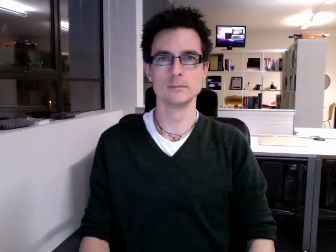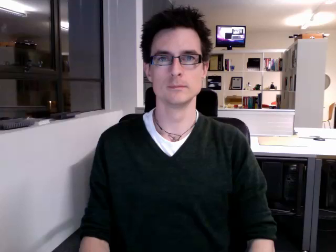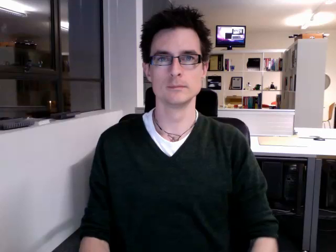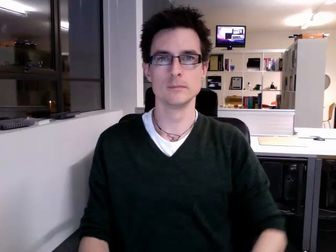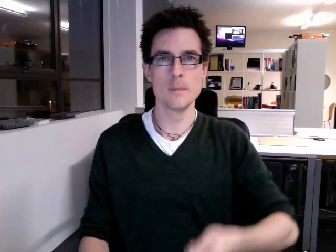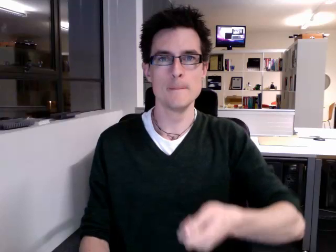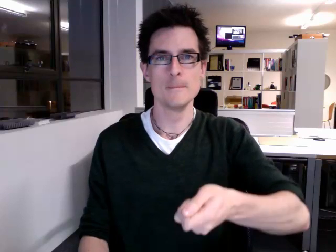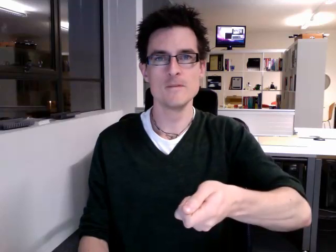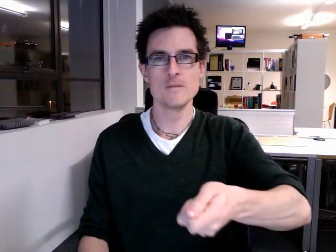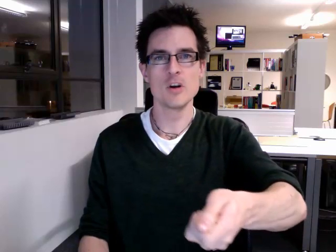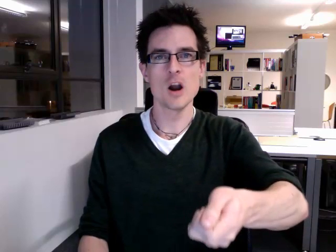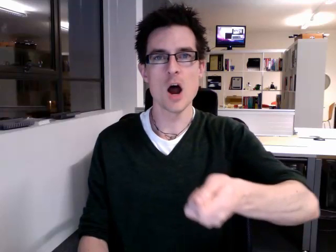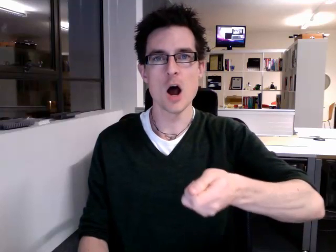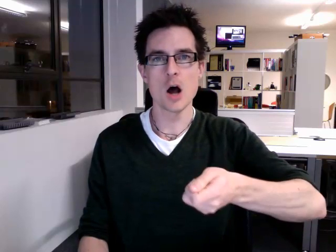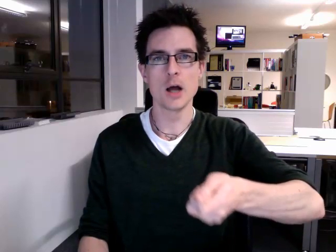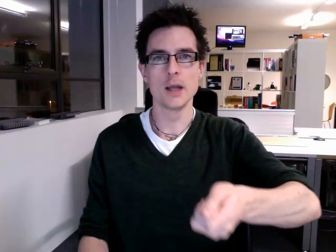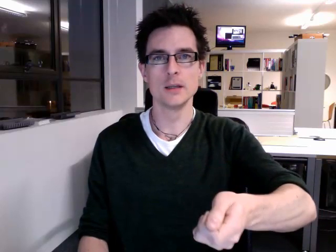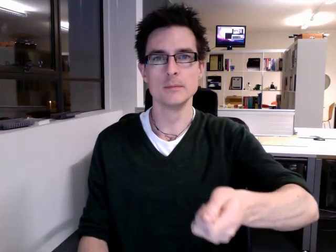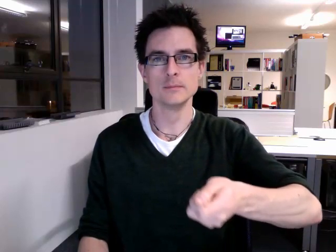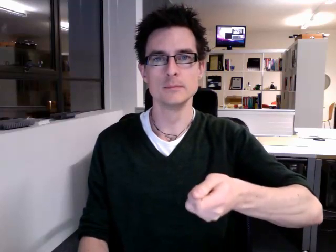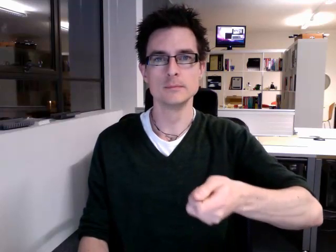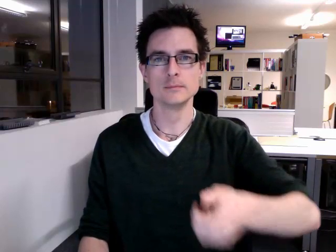fry